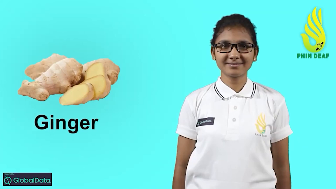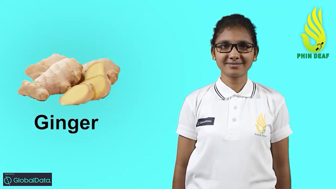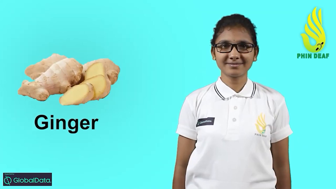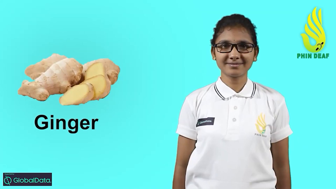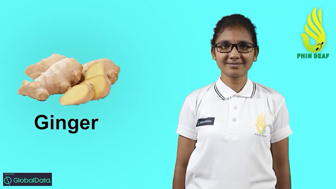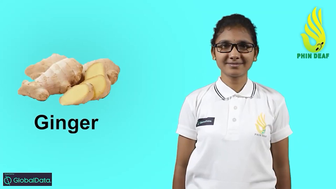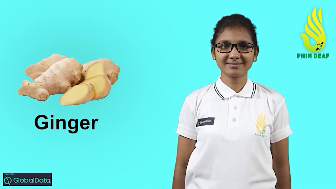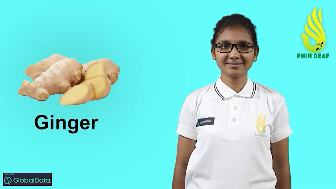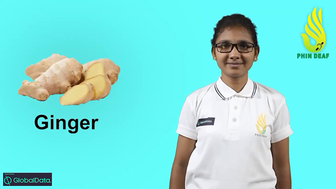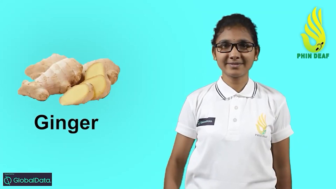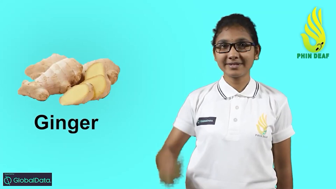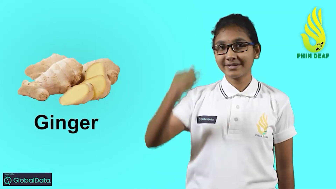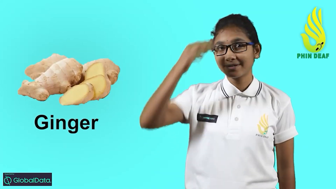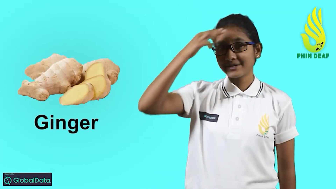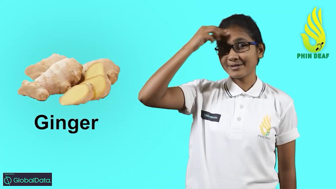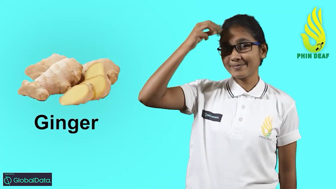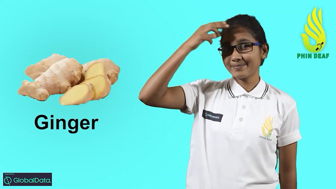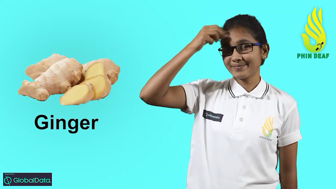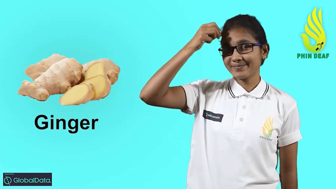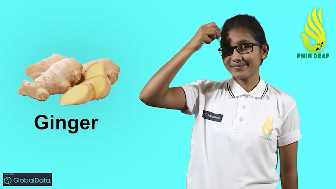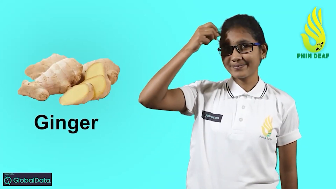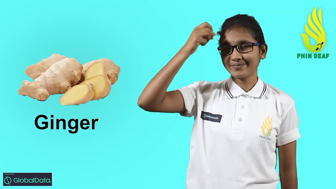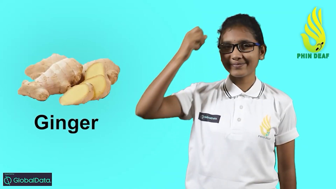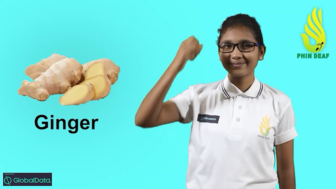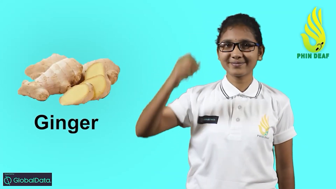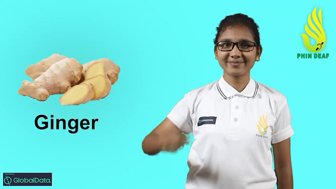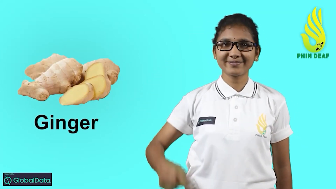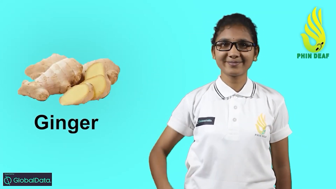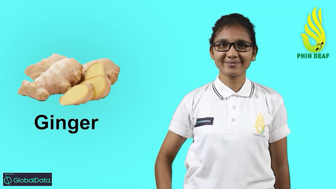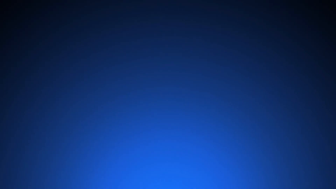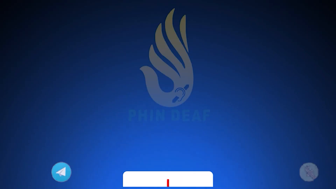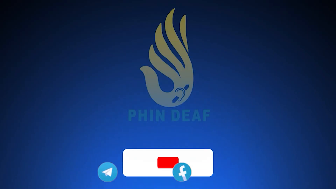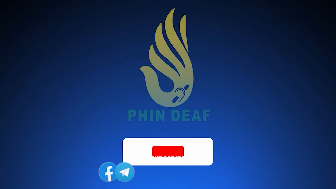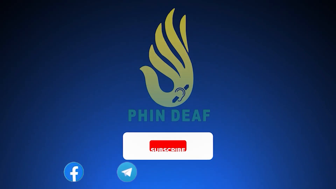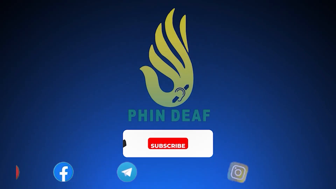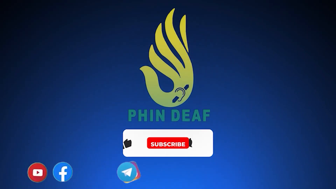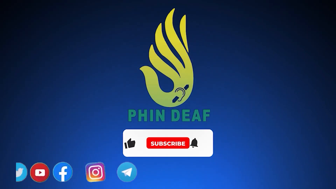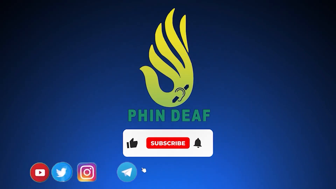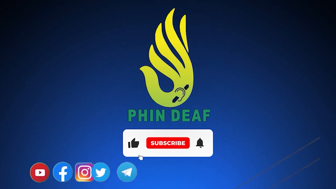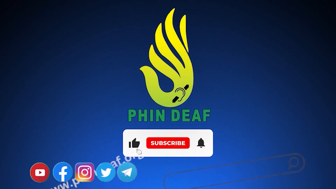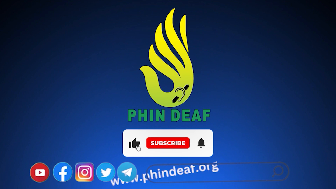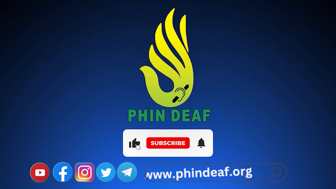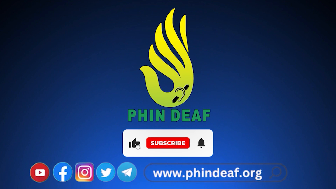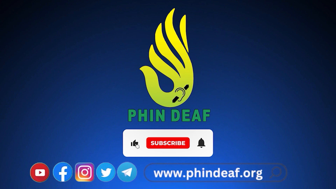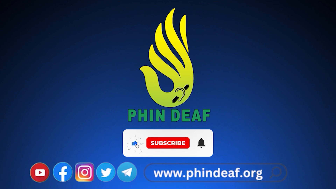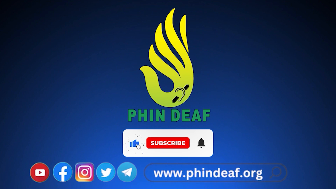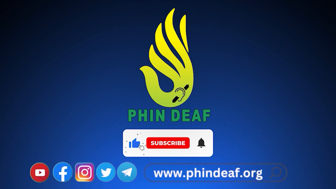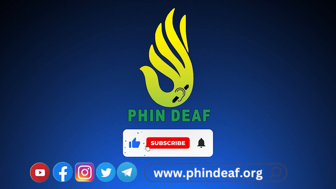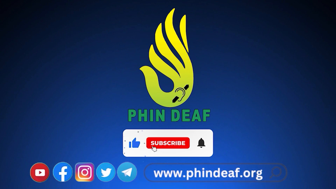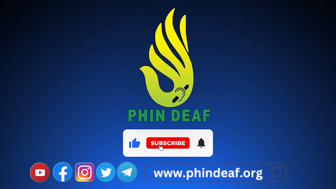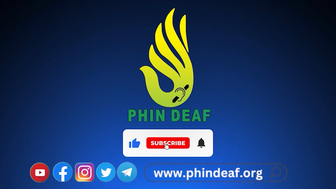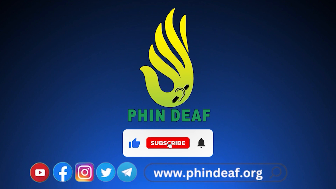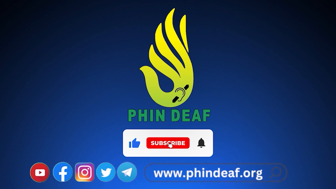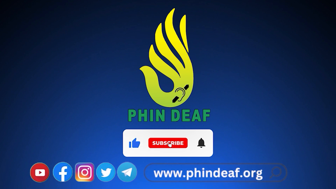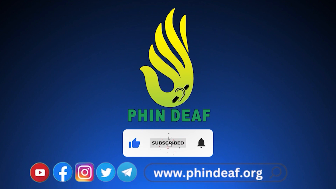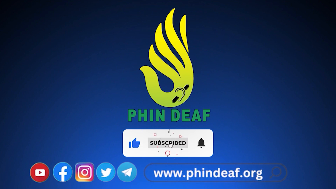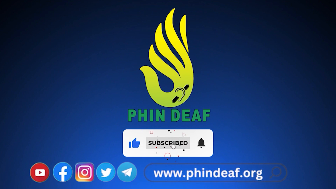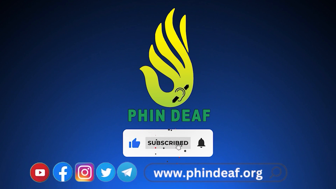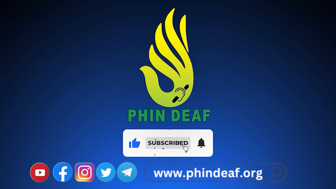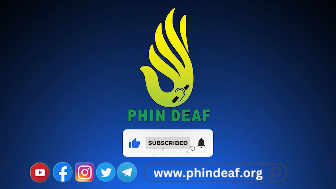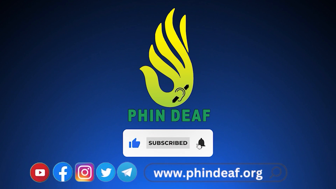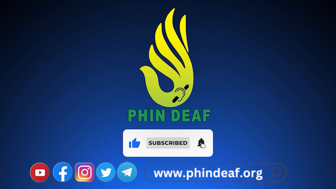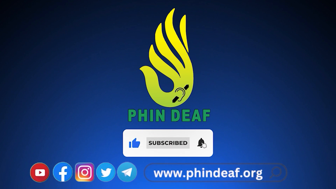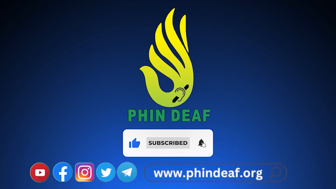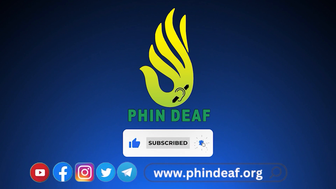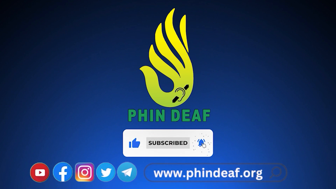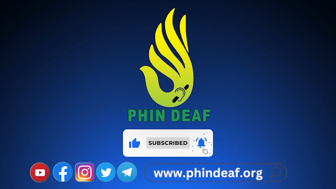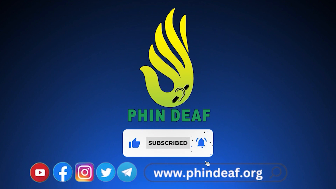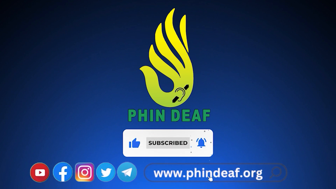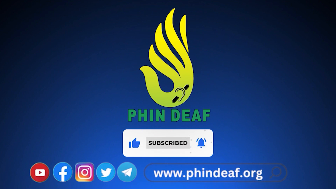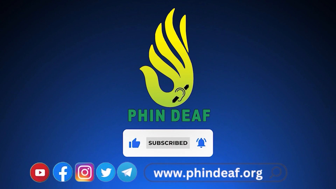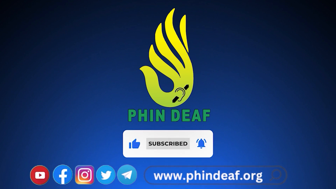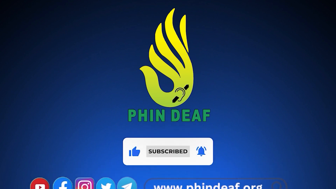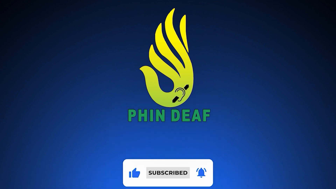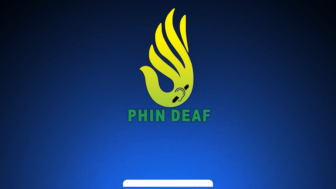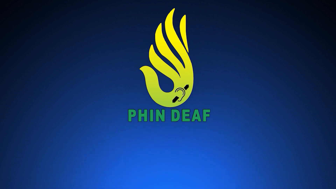Ginger